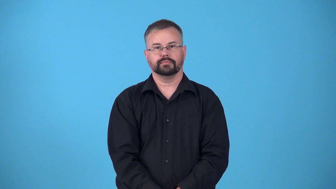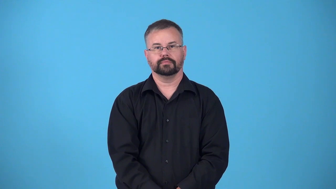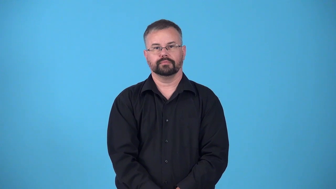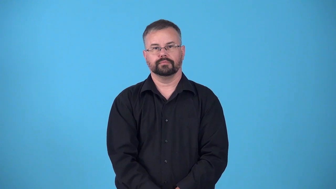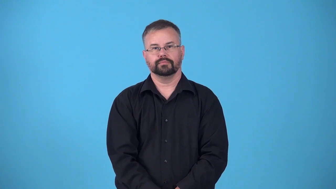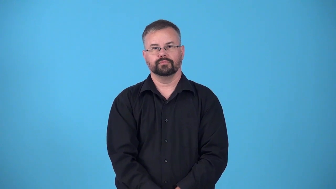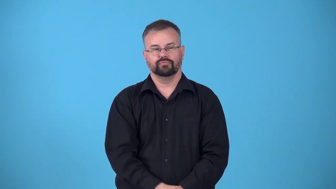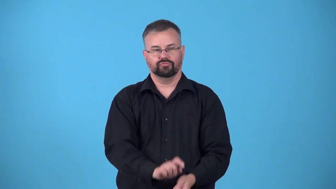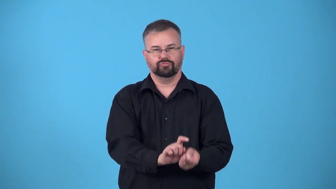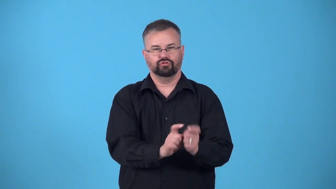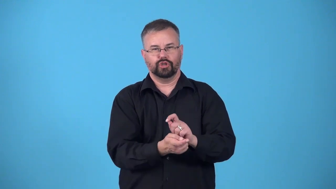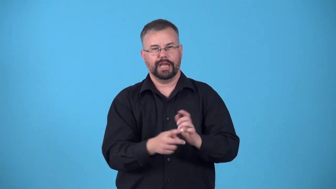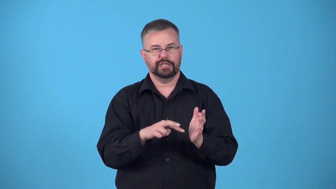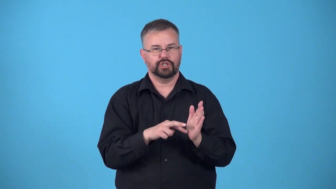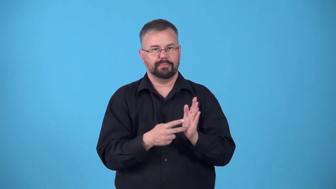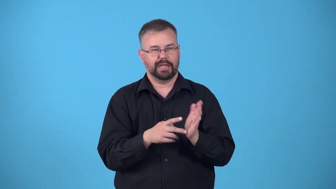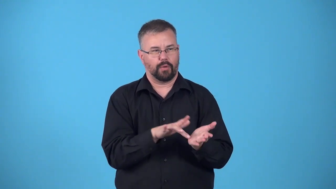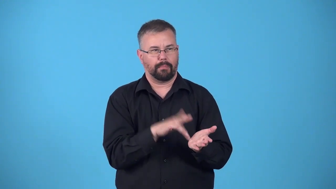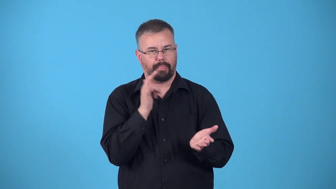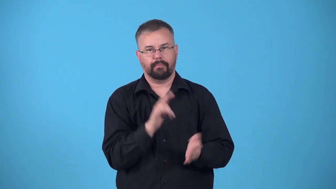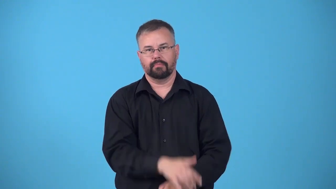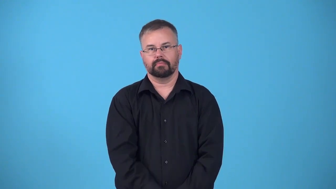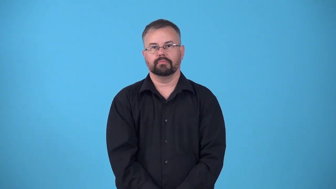twist meaning